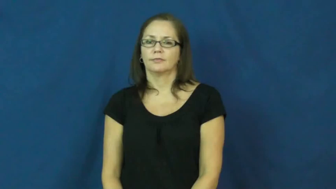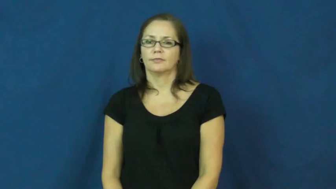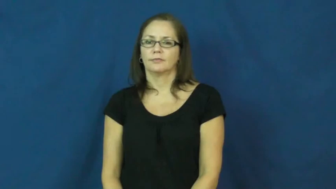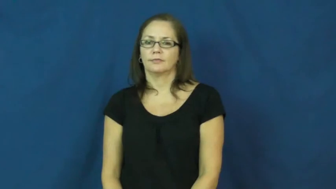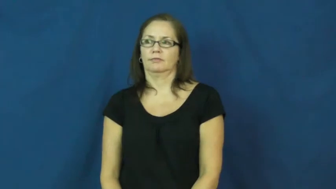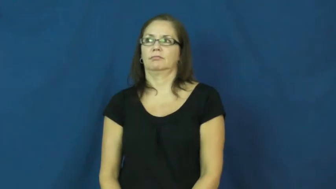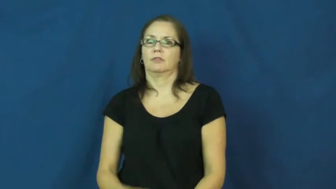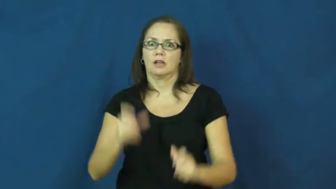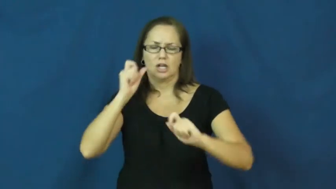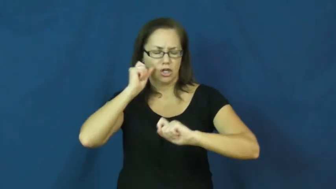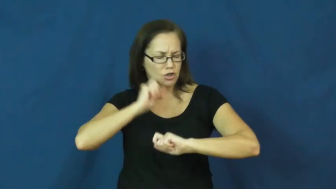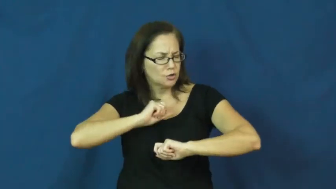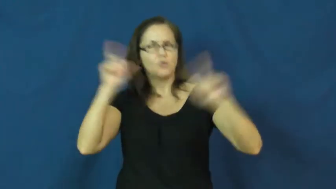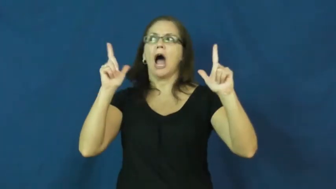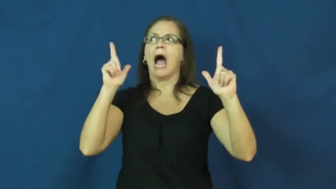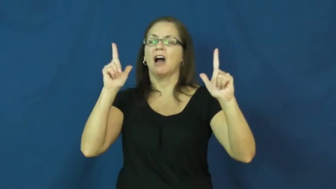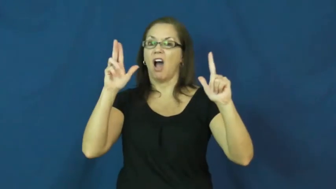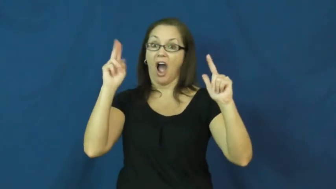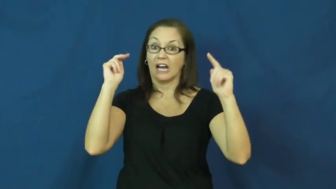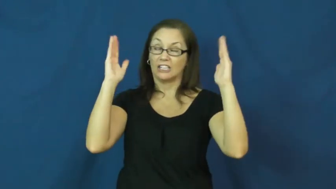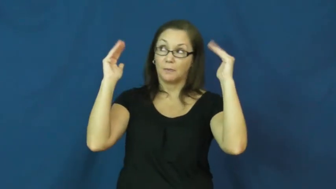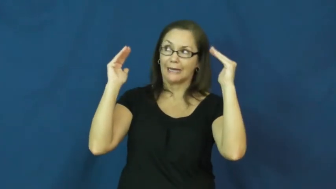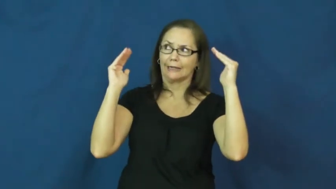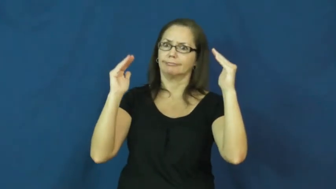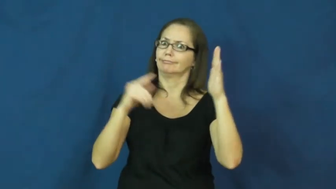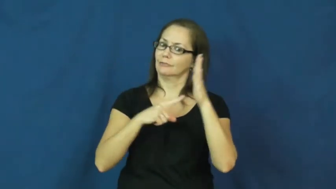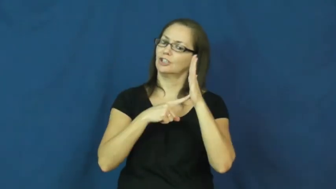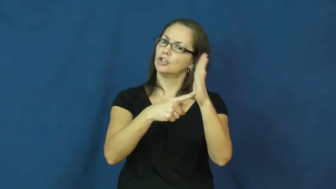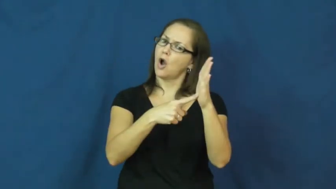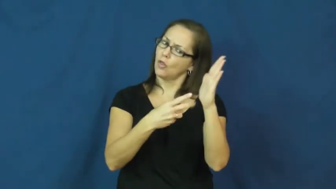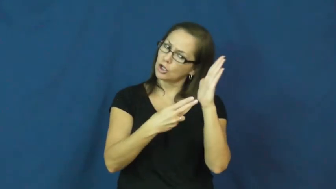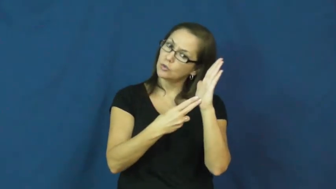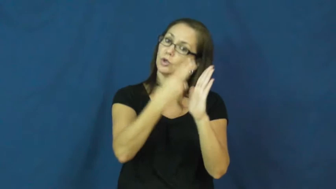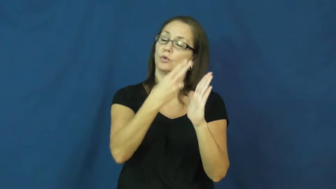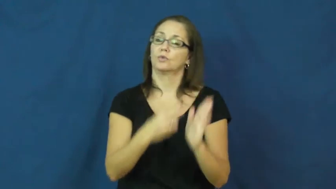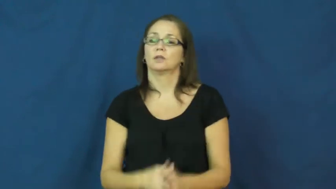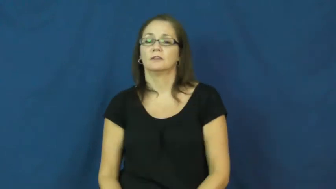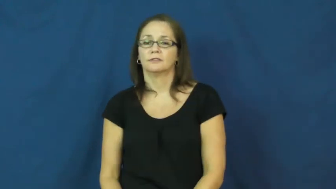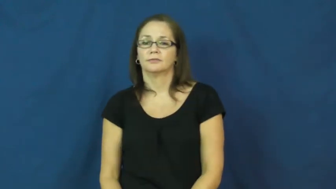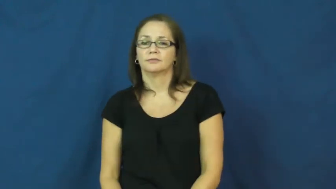eye opener